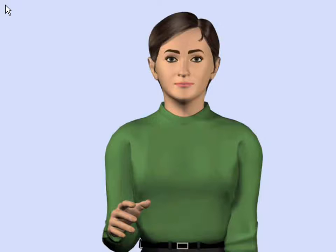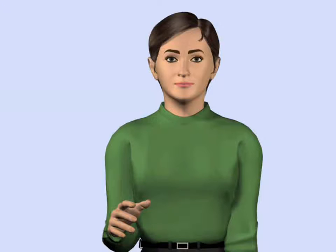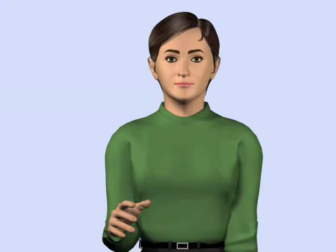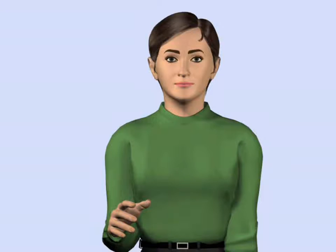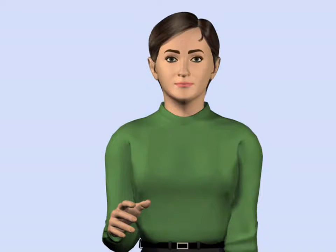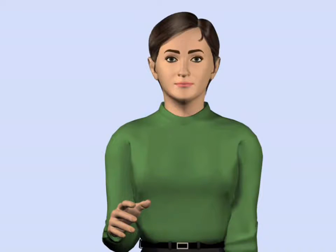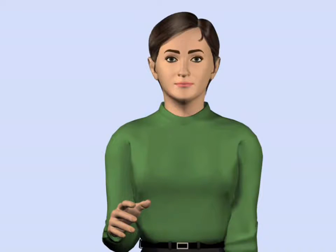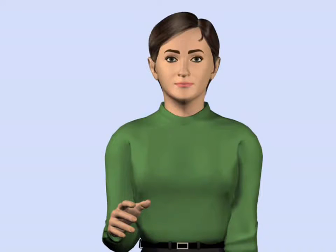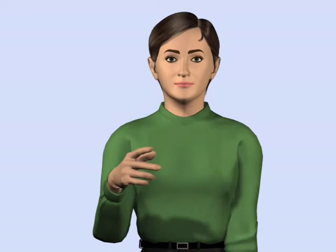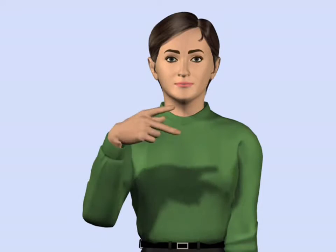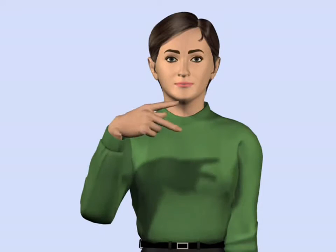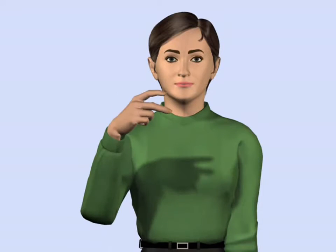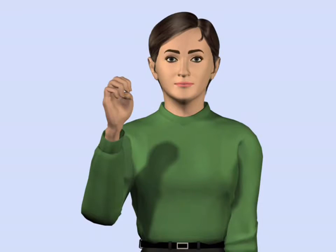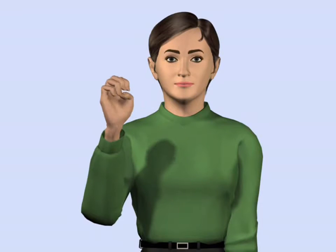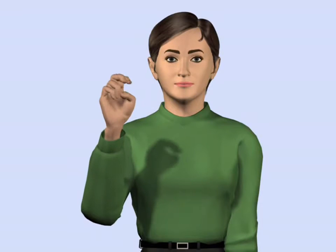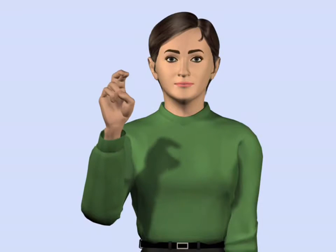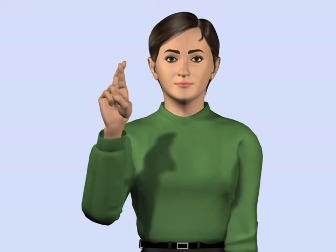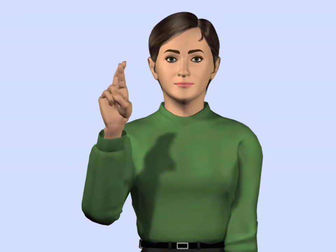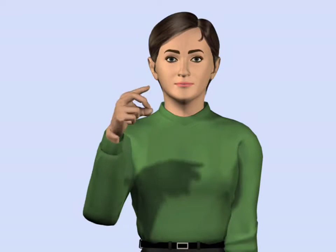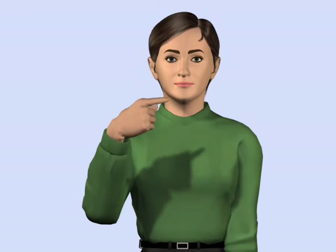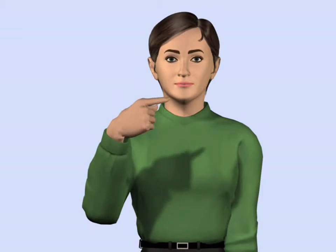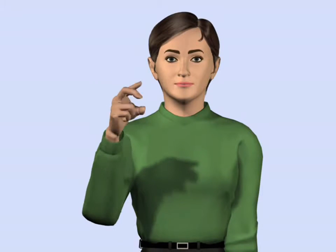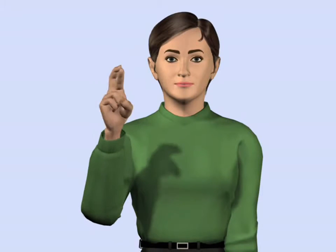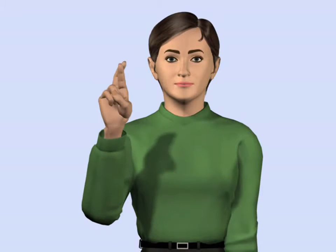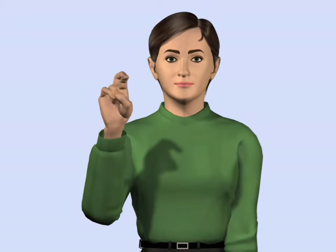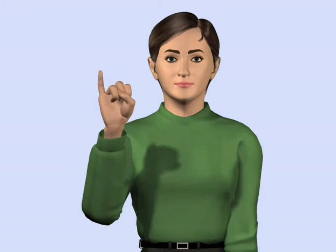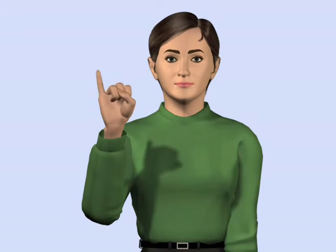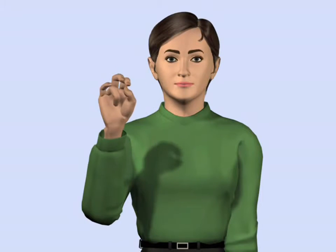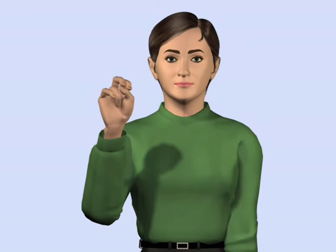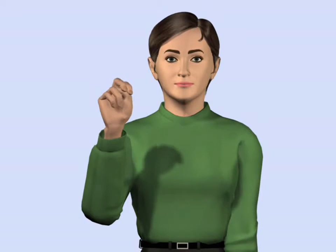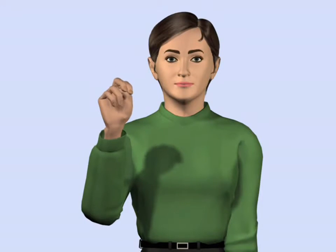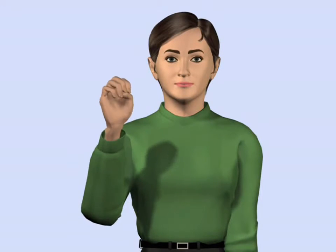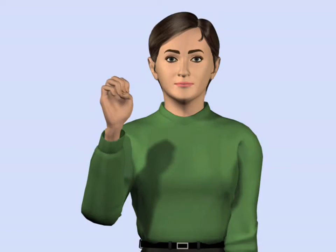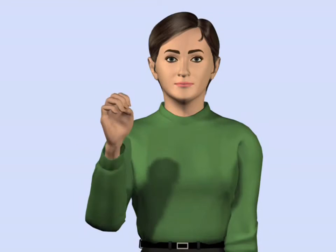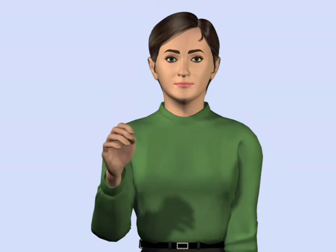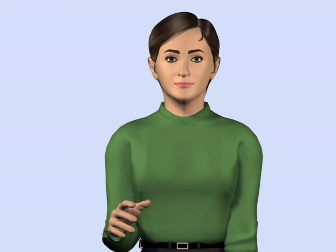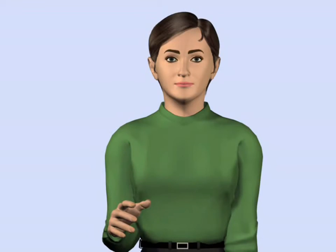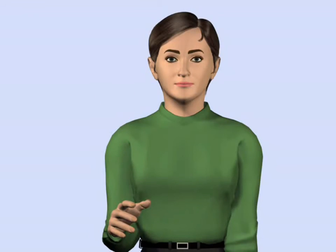perigrine